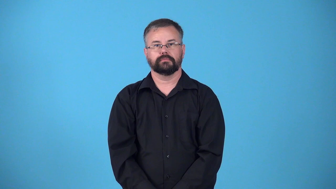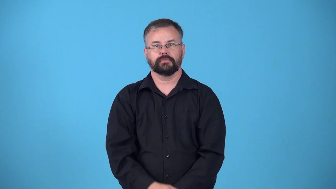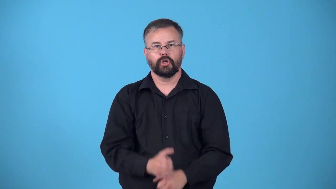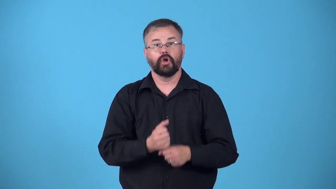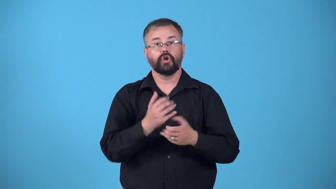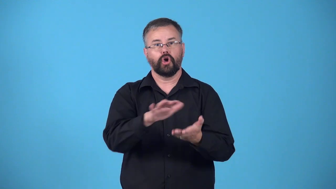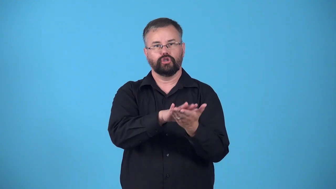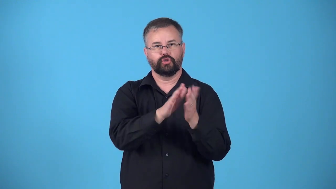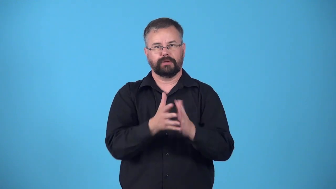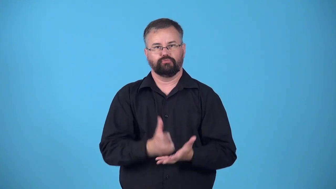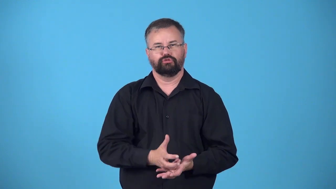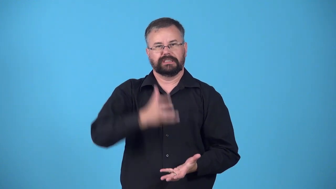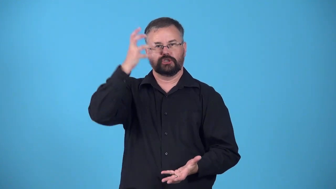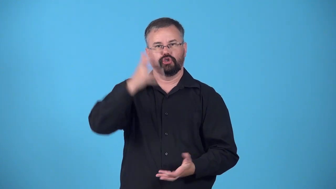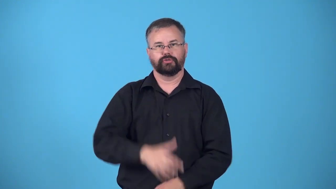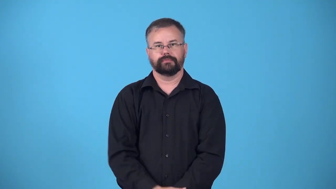enrich